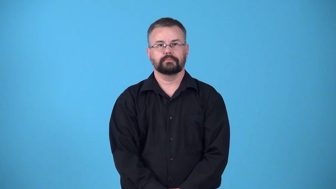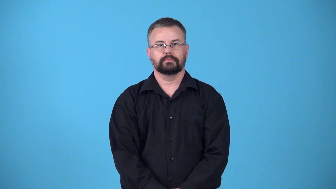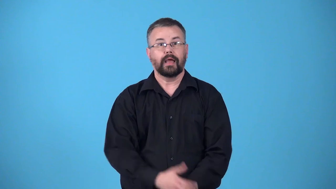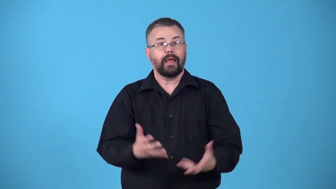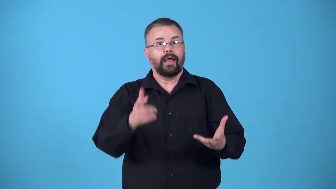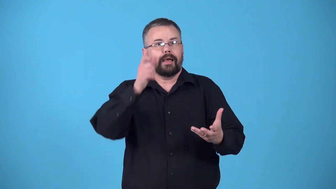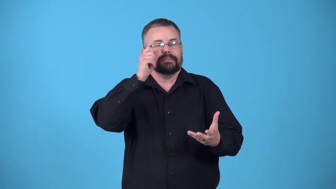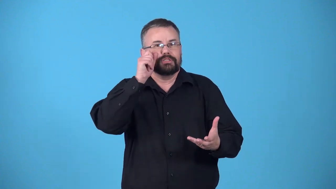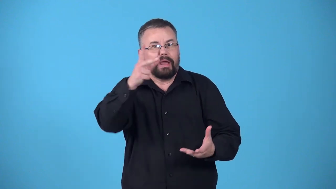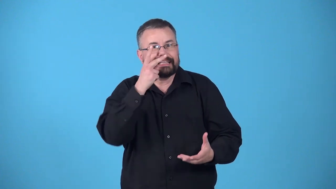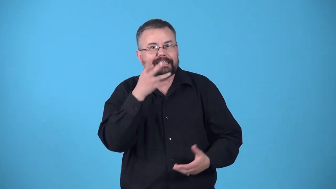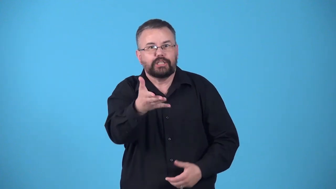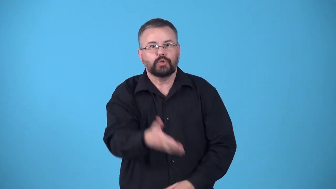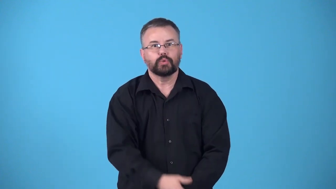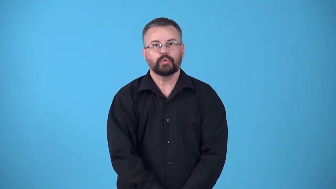fancy meeting you here